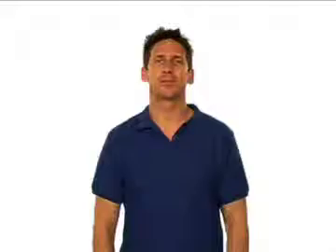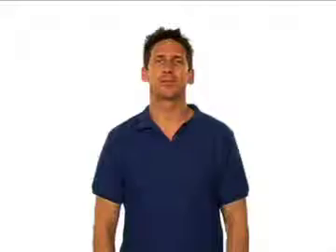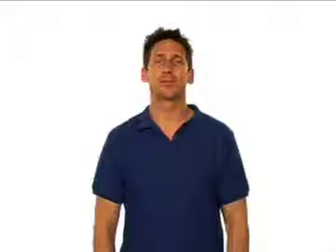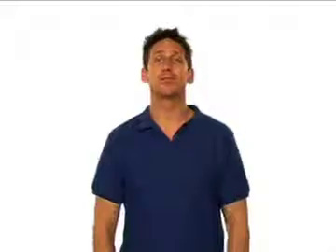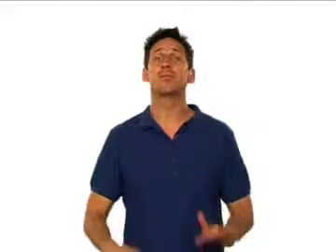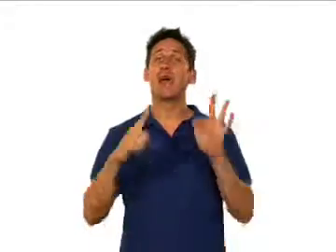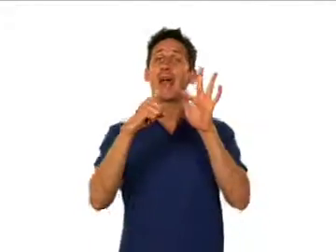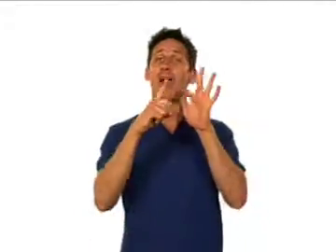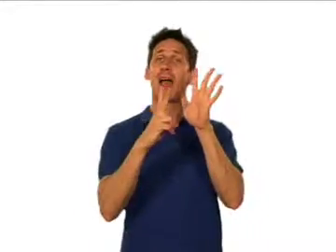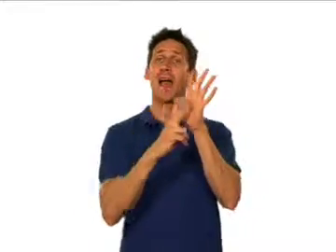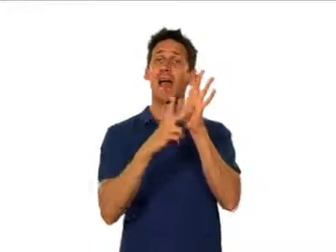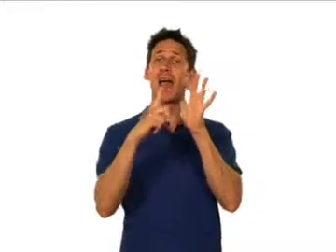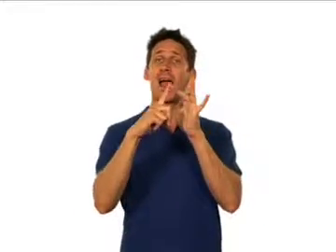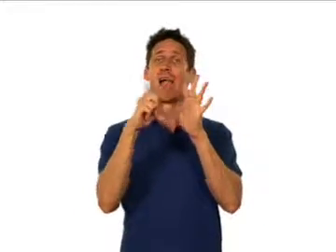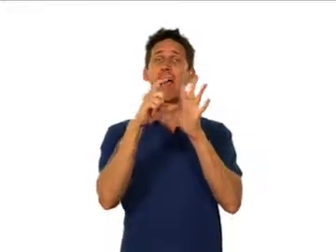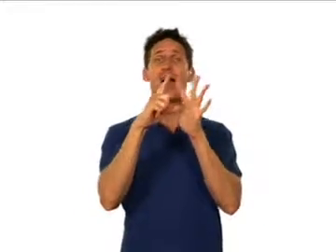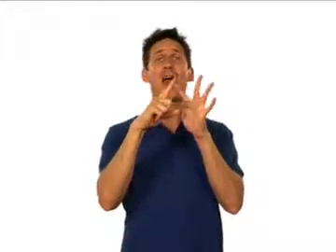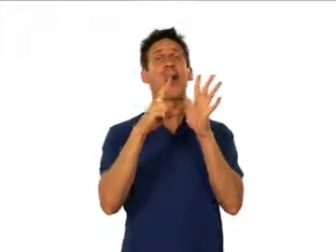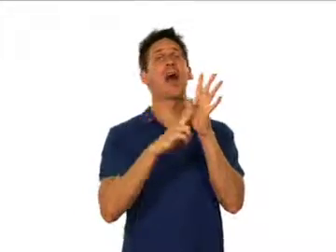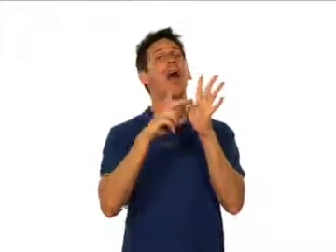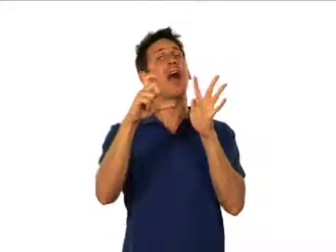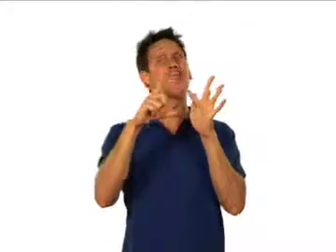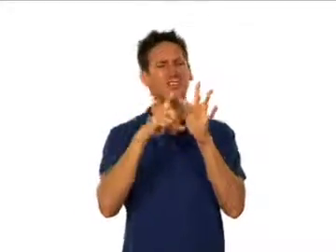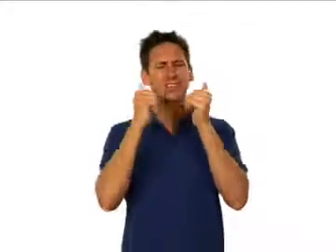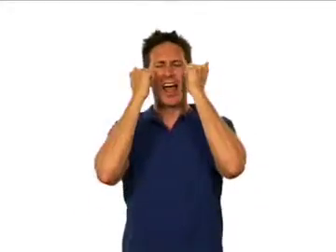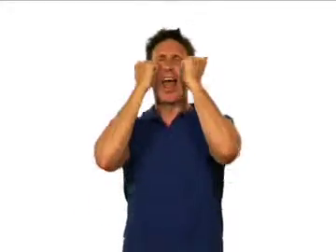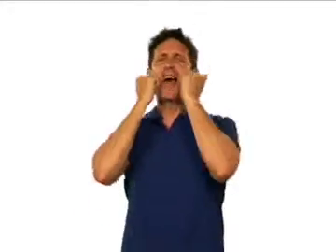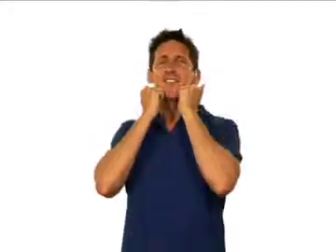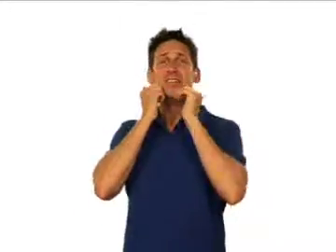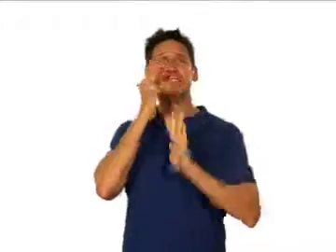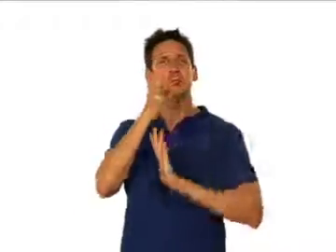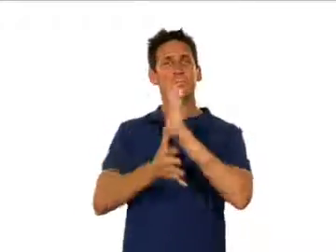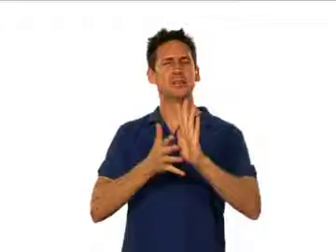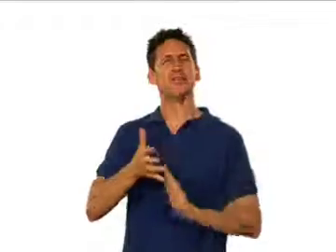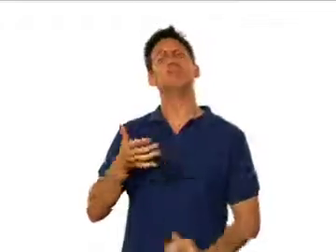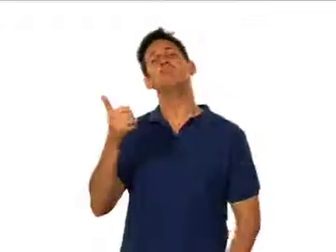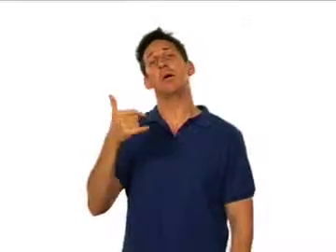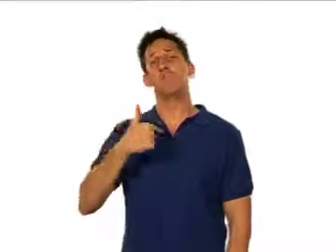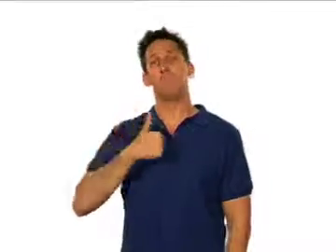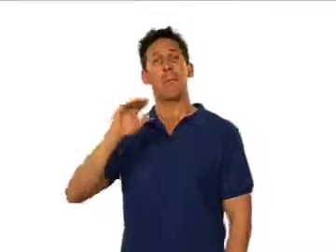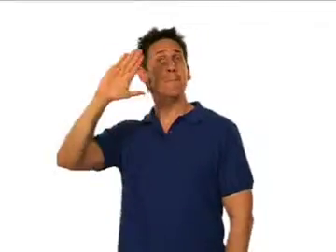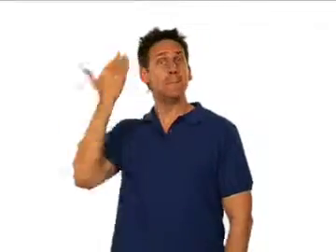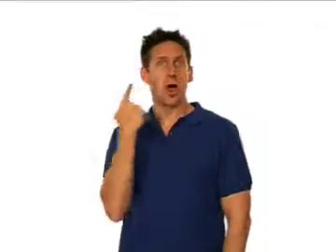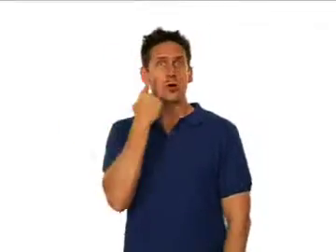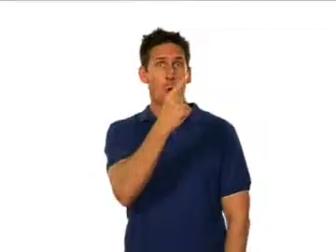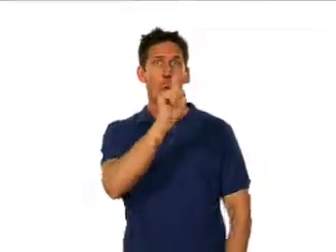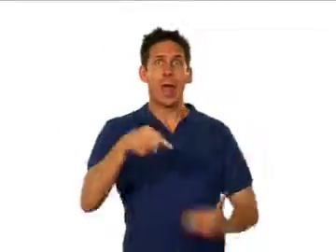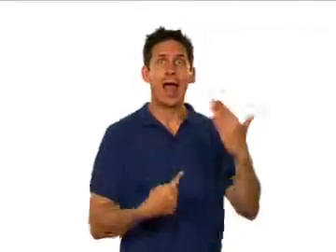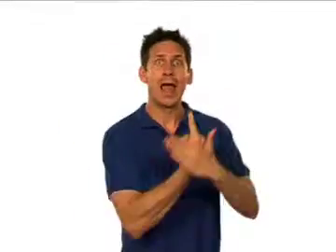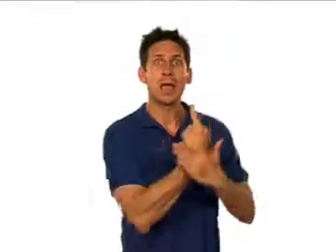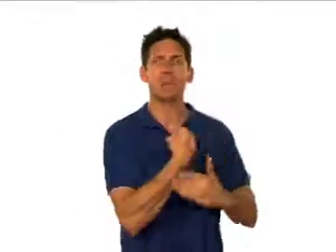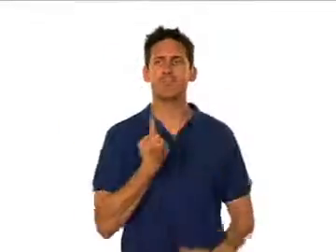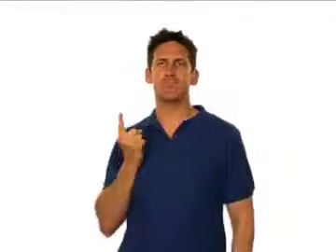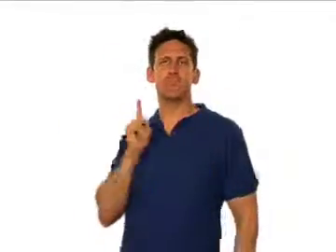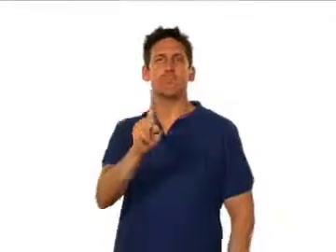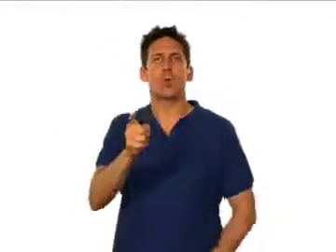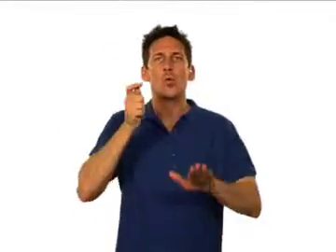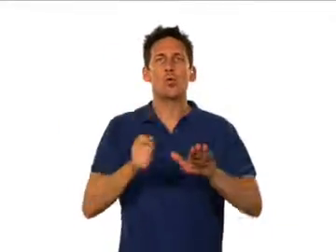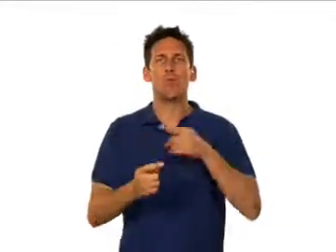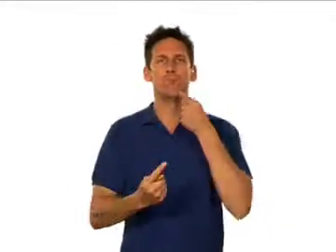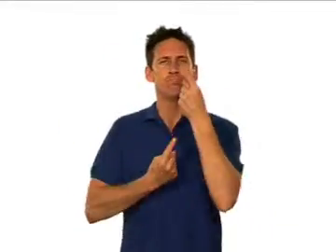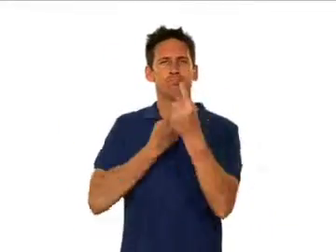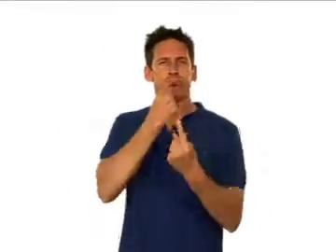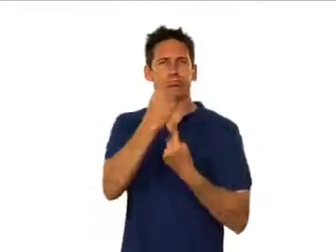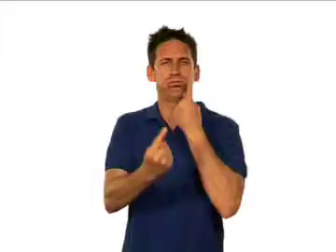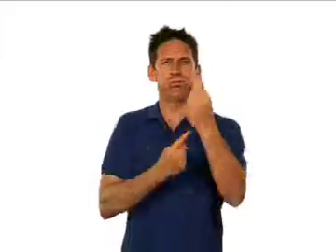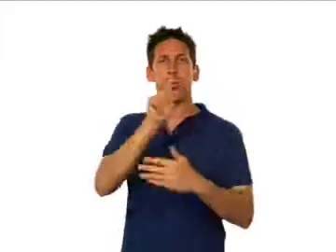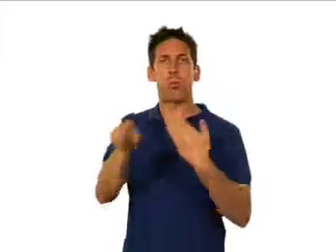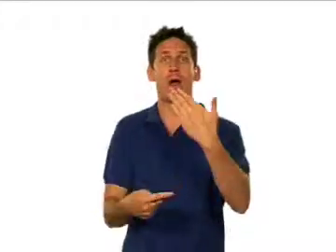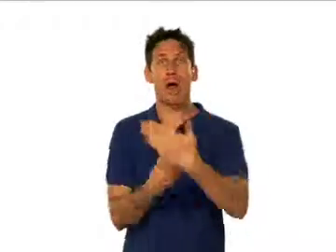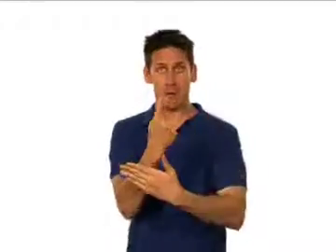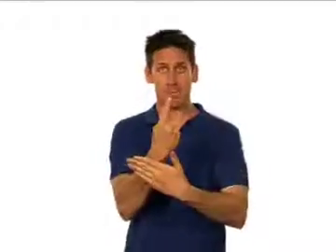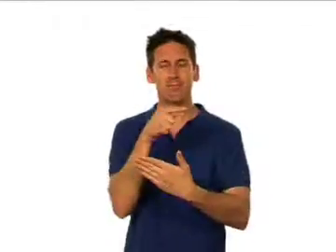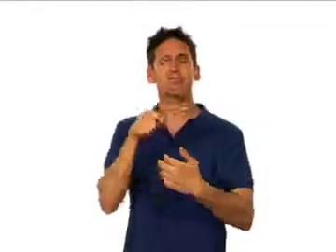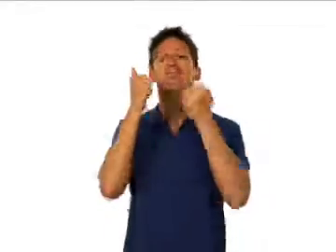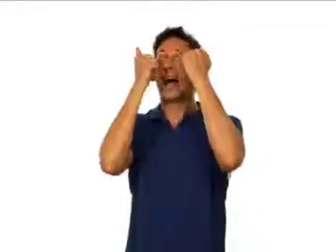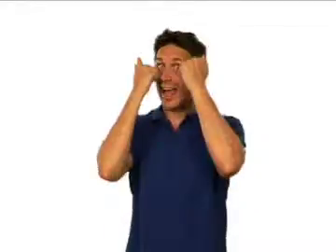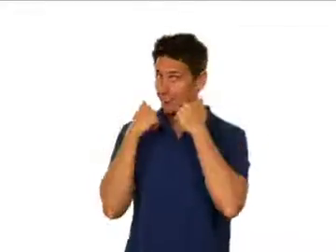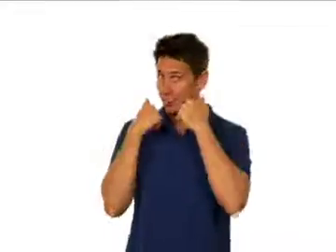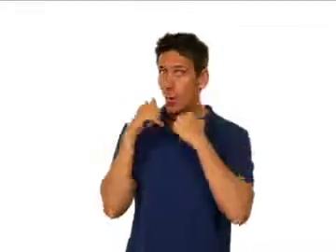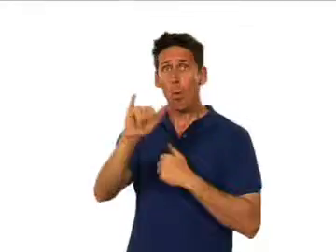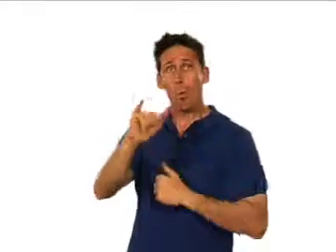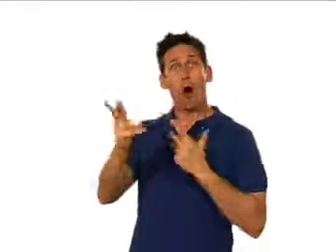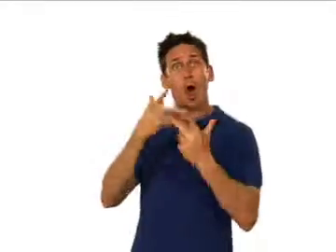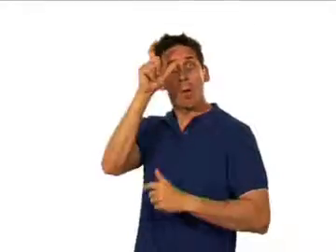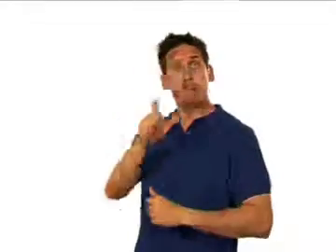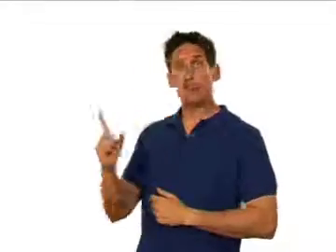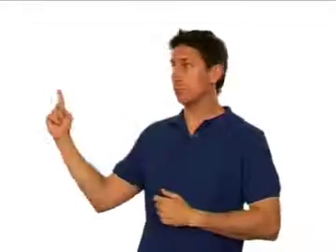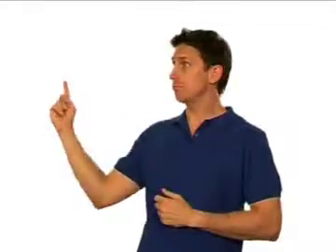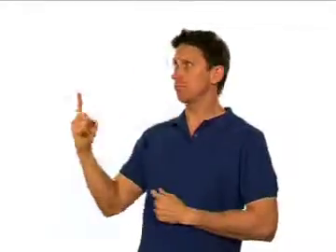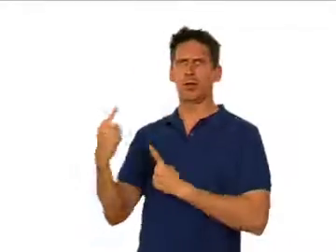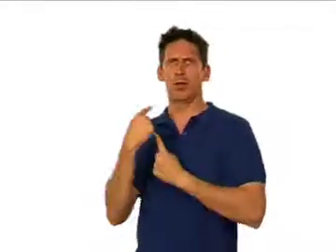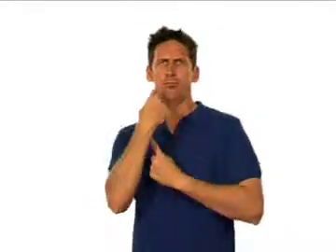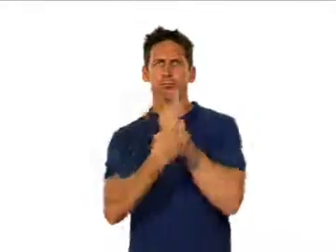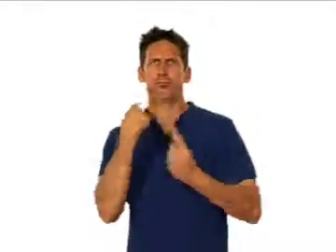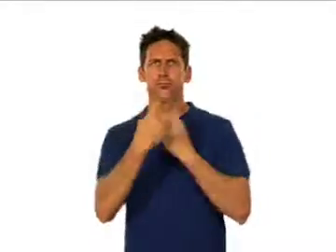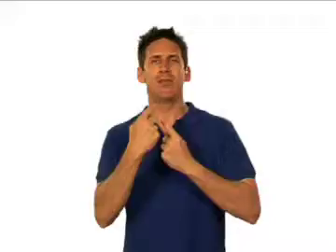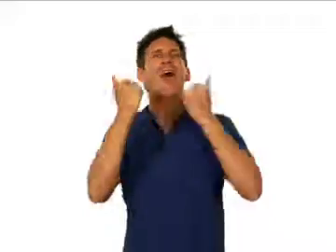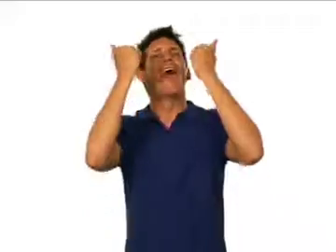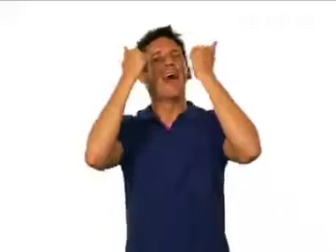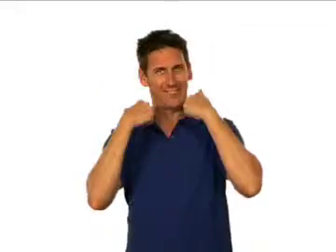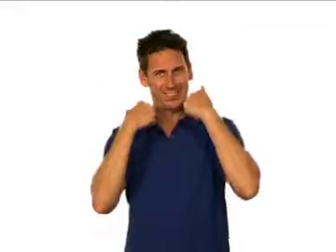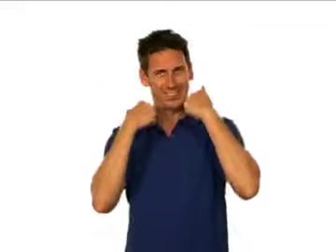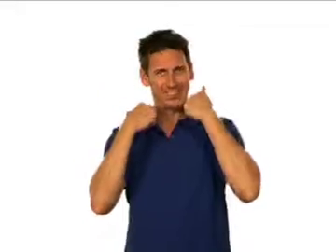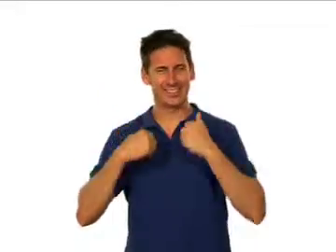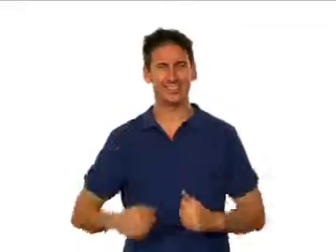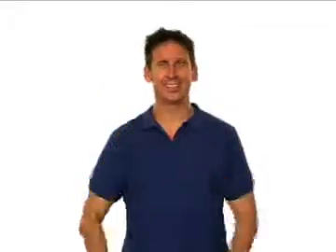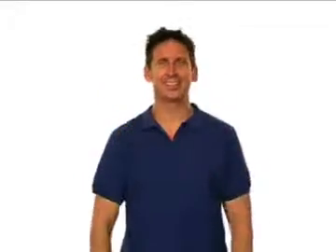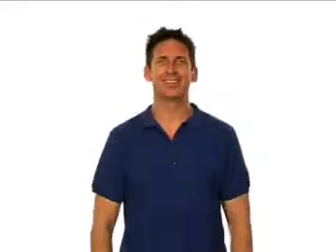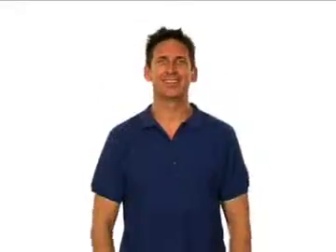evidence